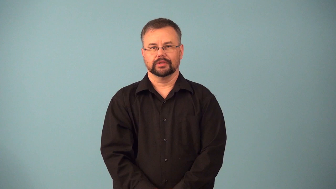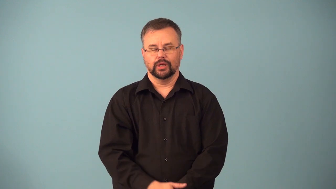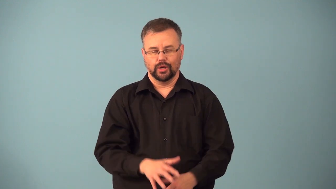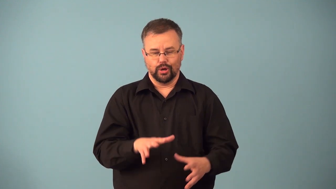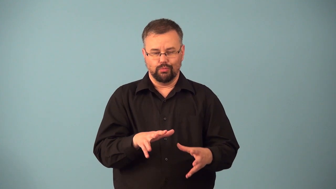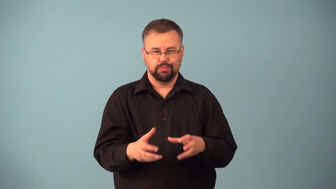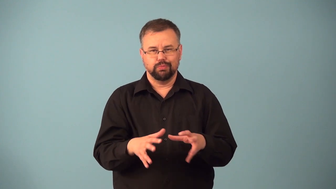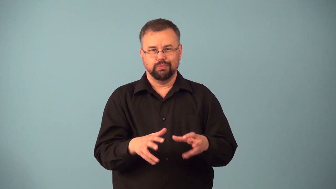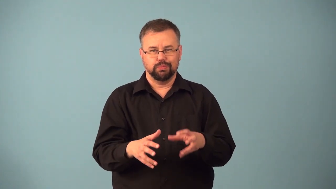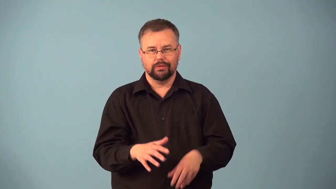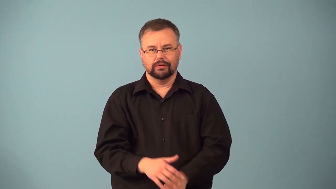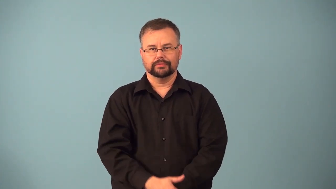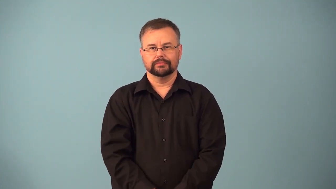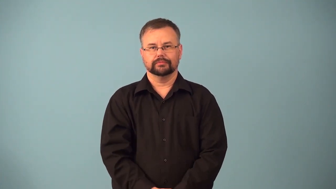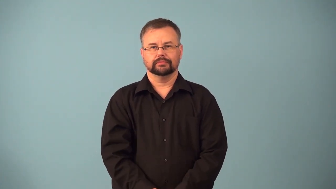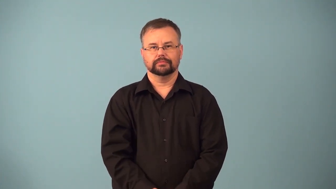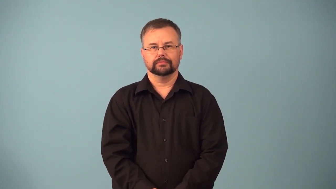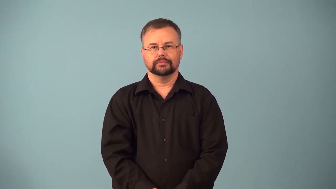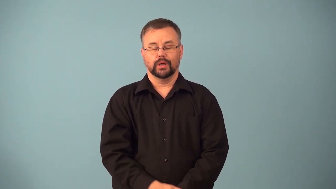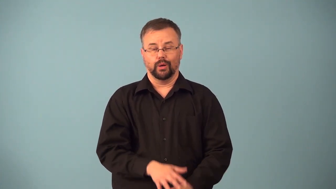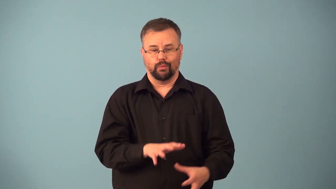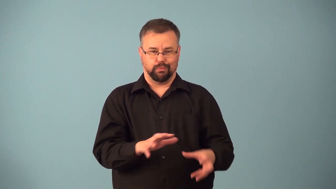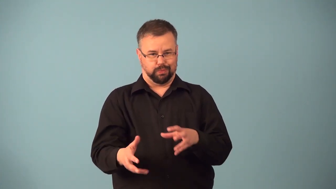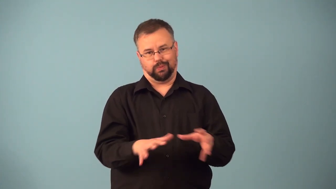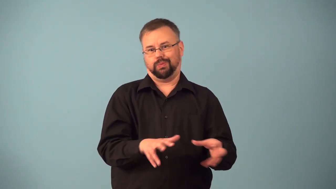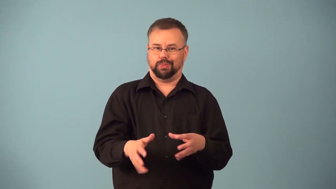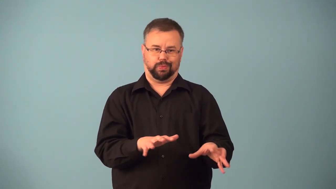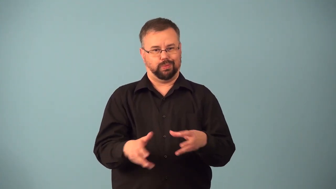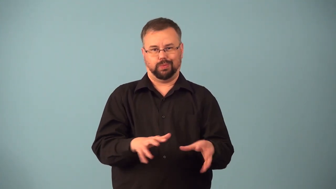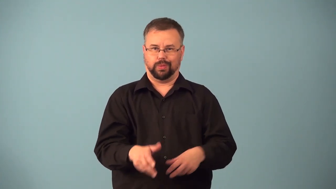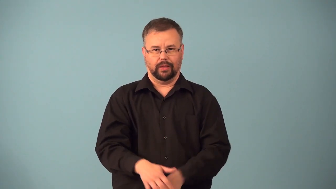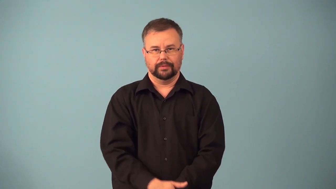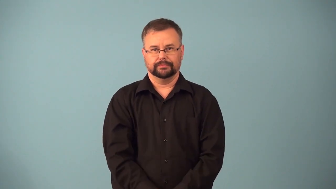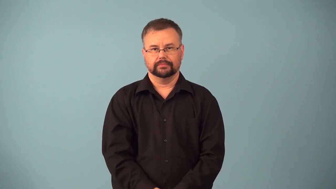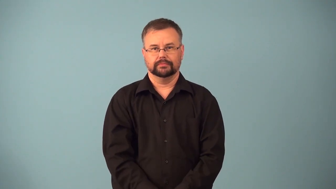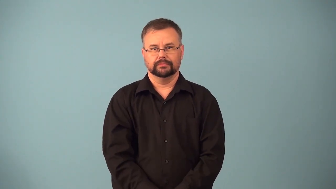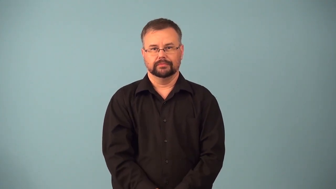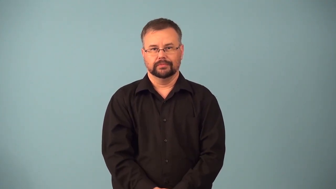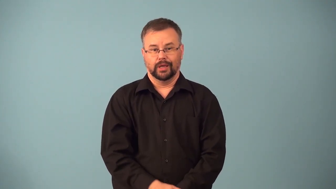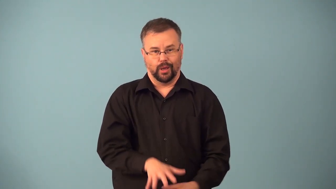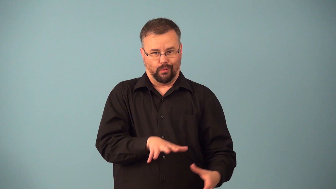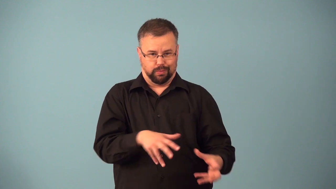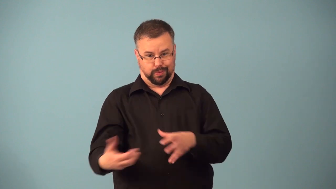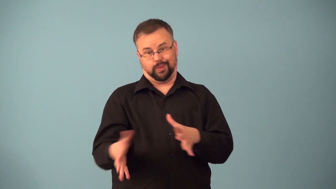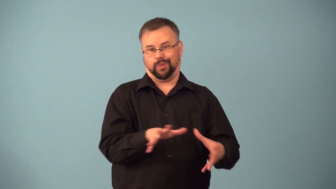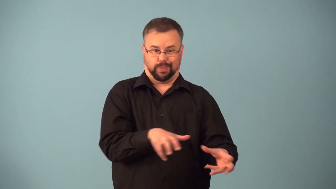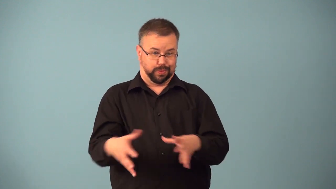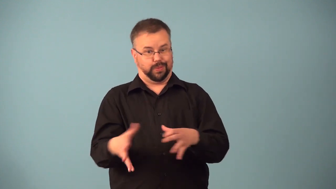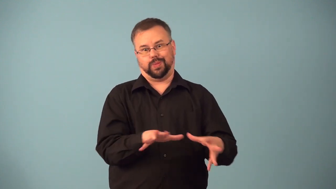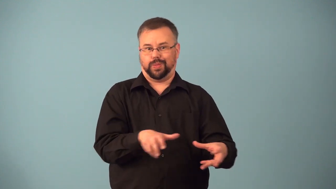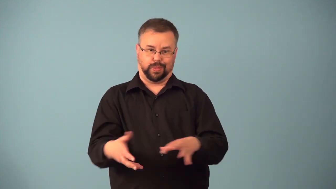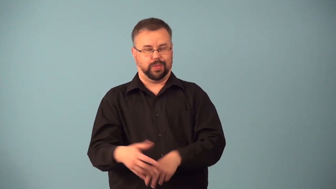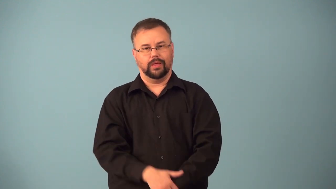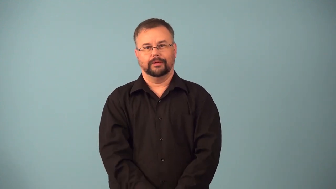wobbly,wobblier,wobliest